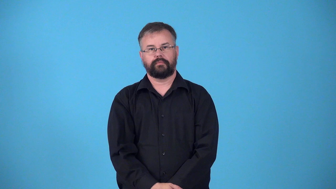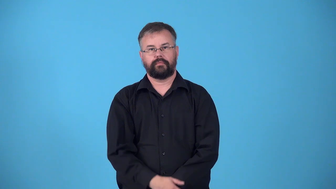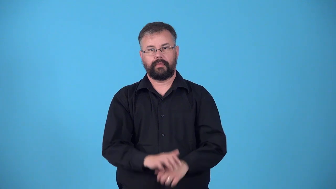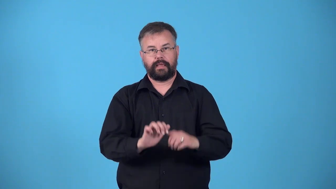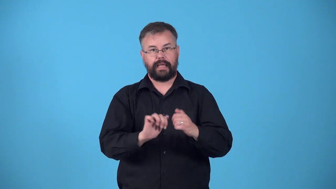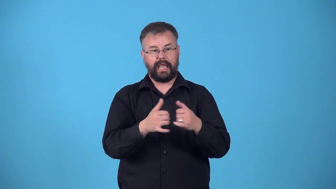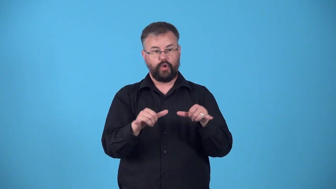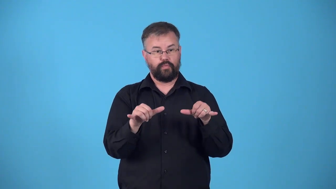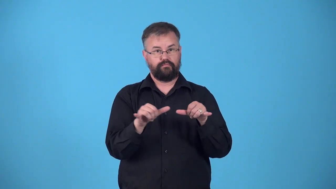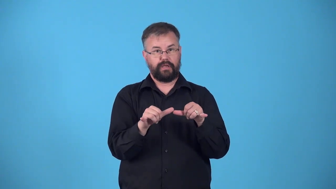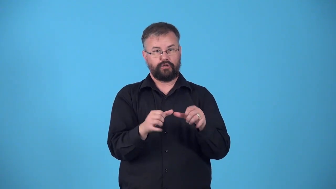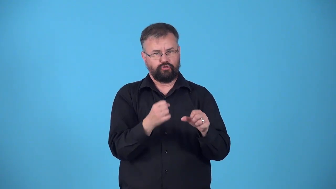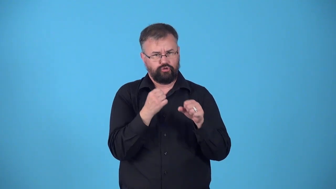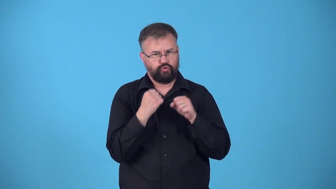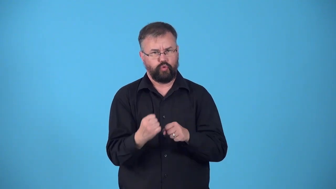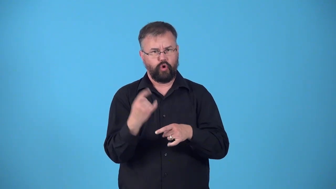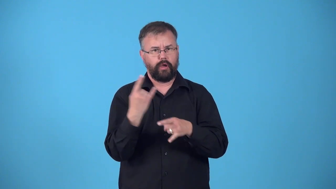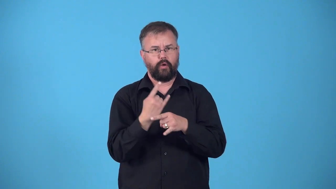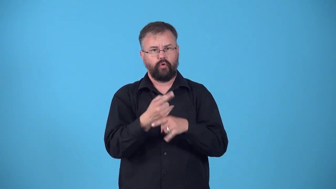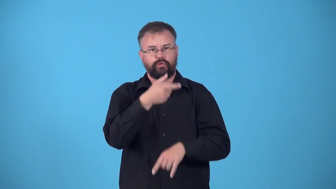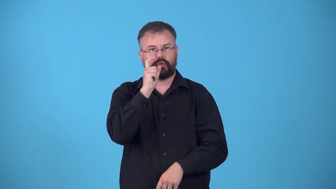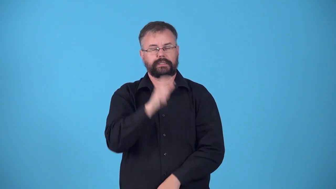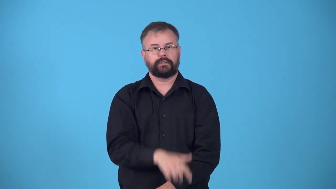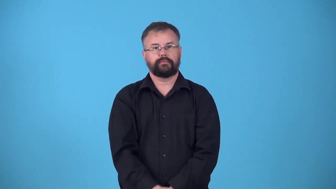proof